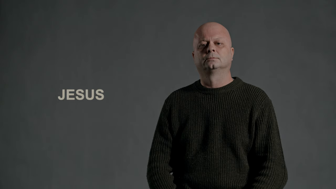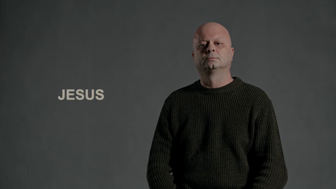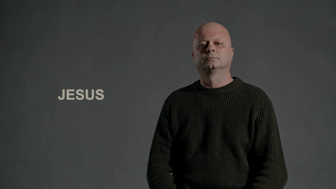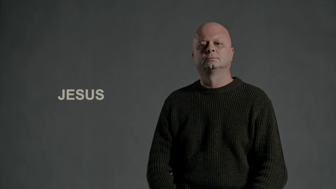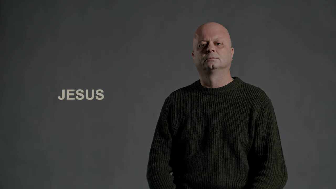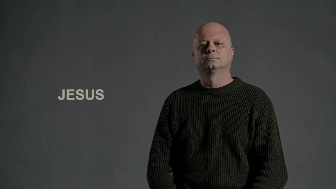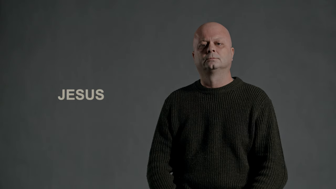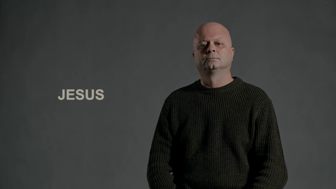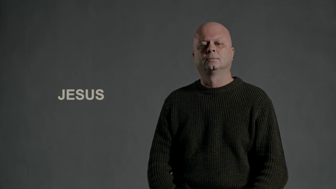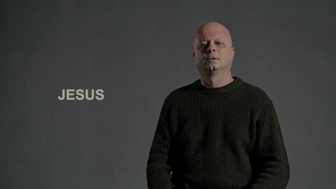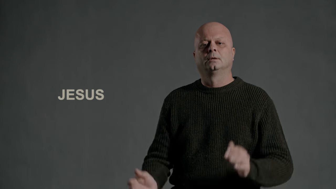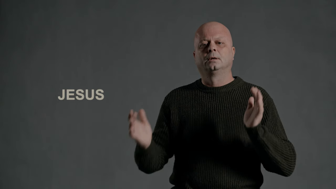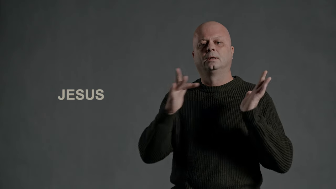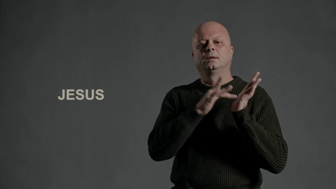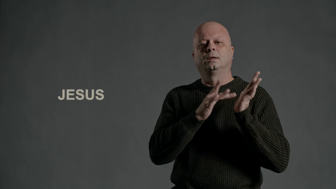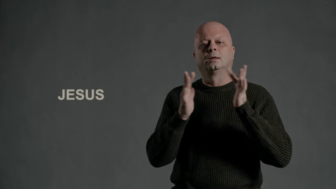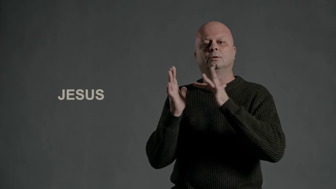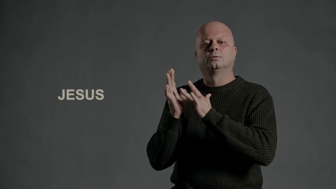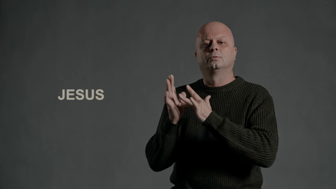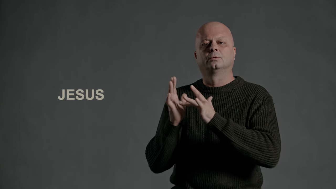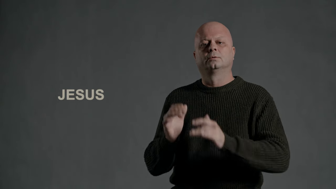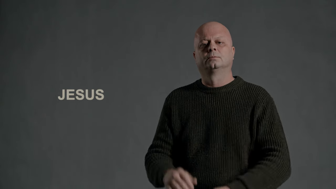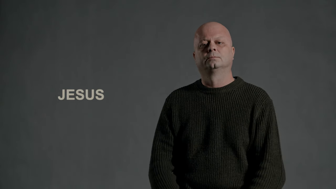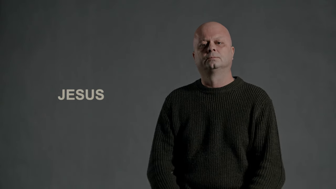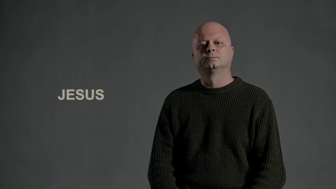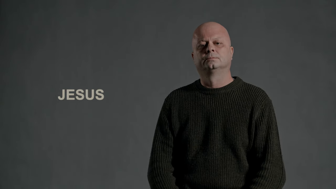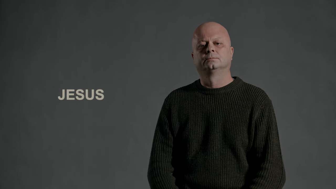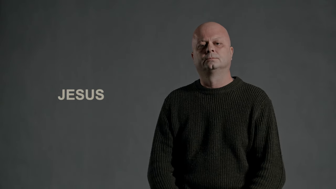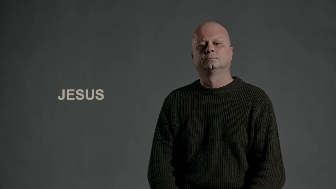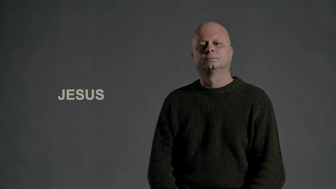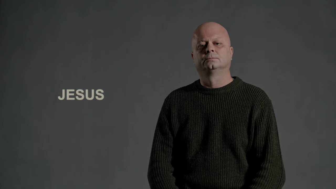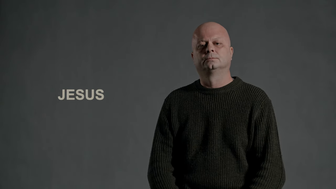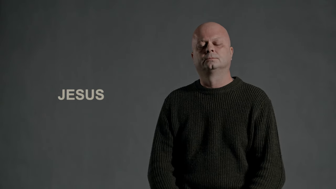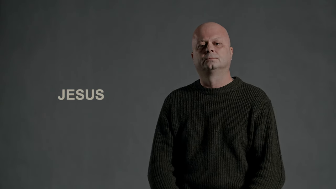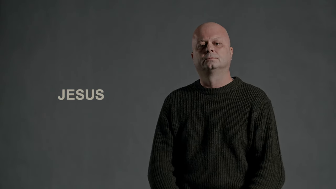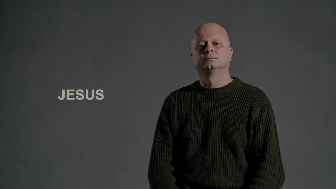Jesus